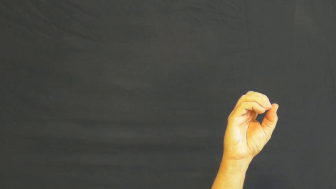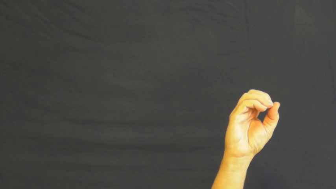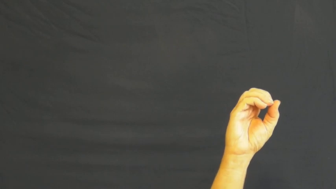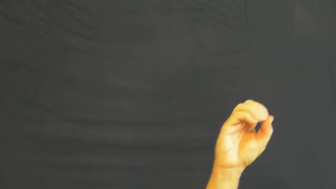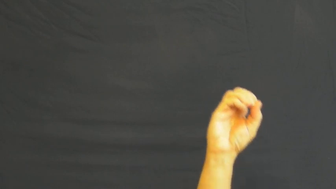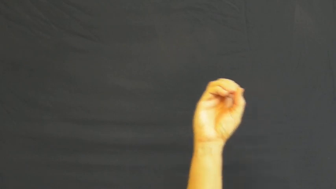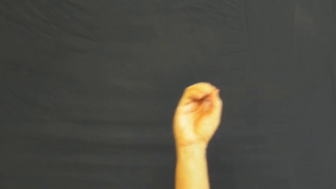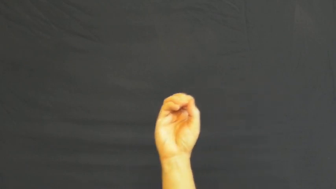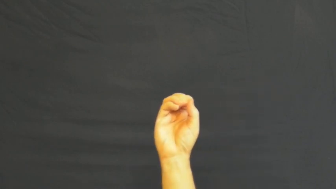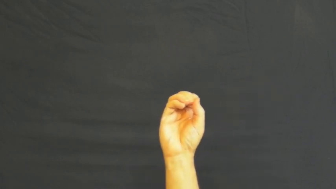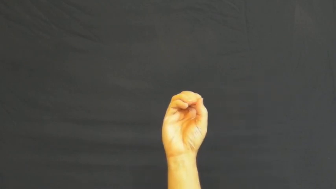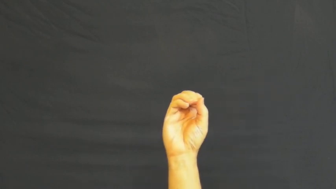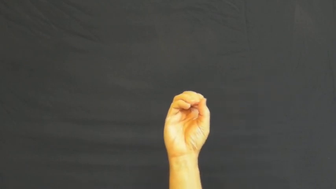Opelousas